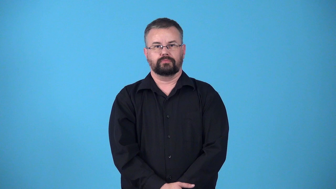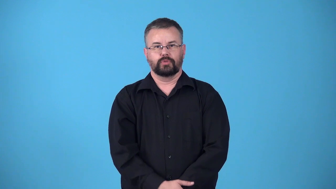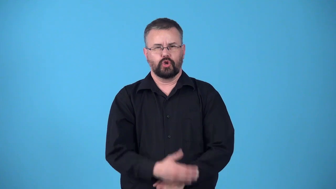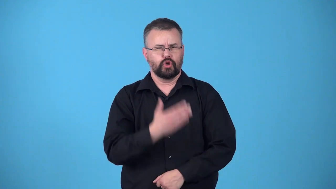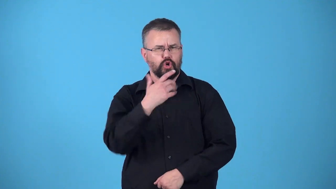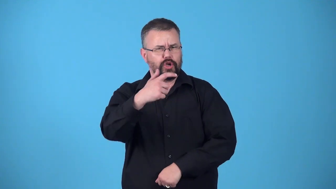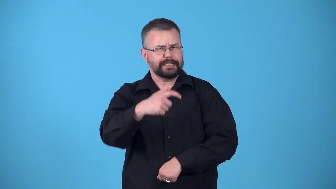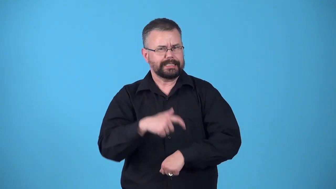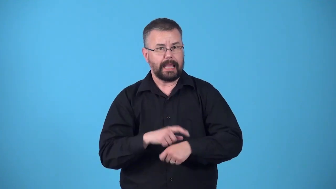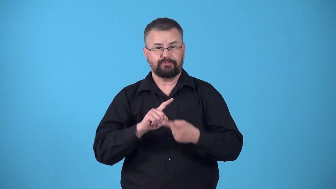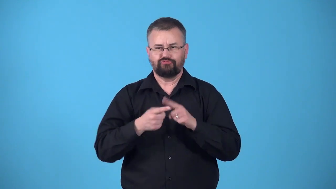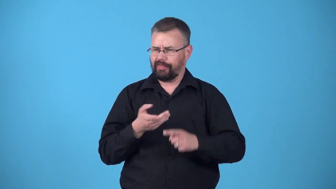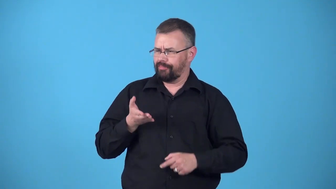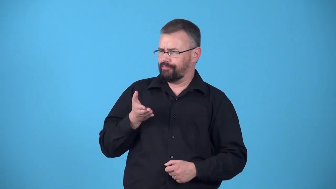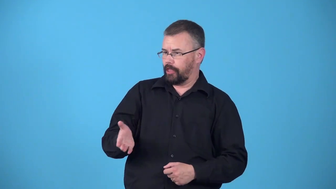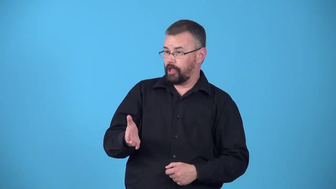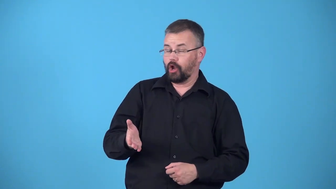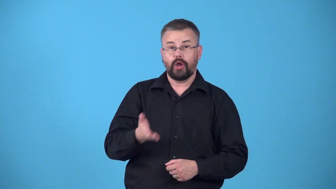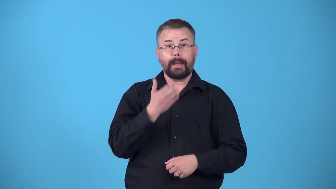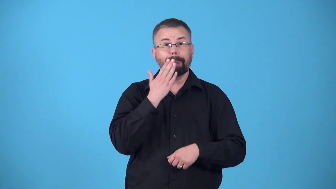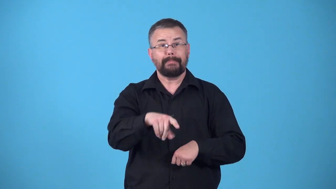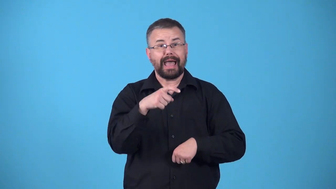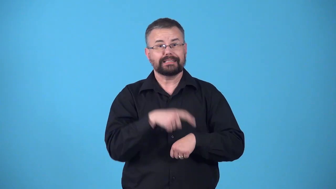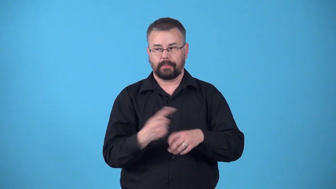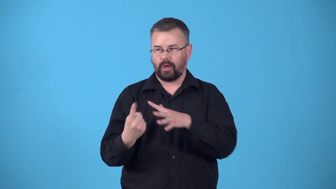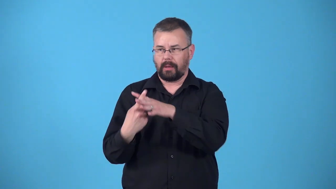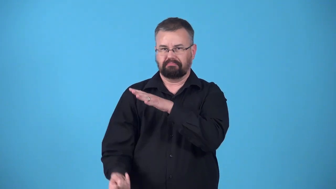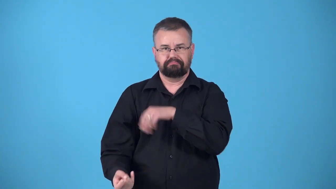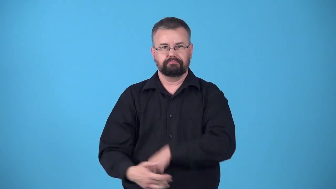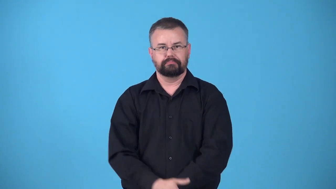fair weather friend